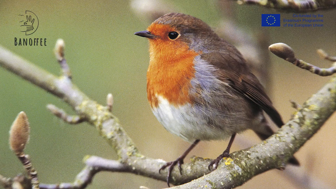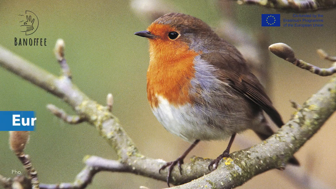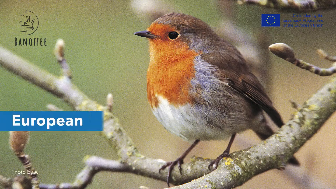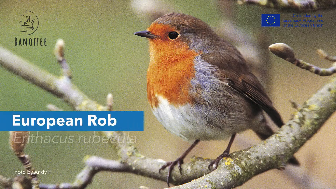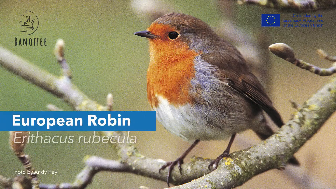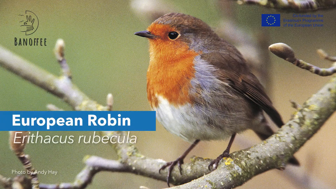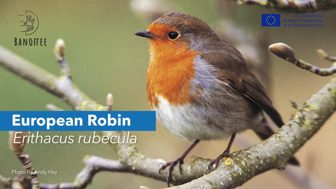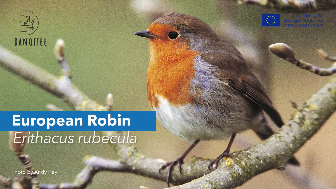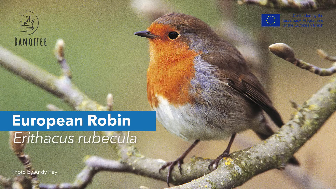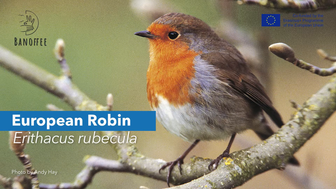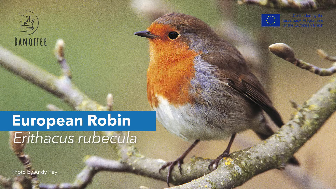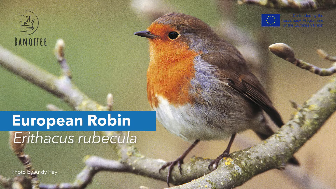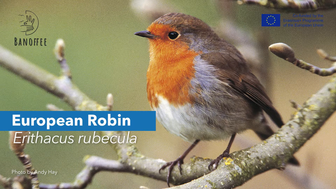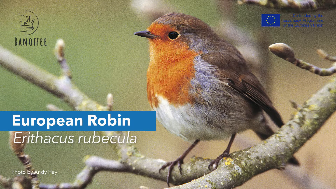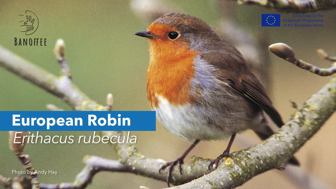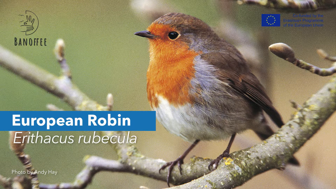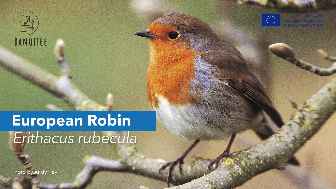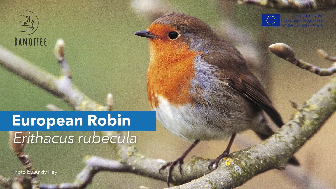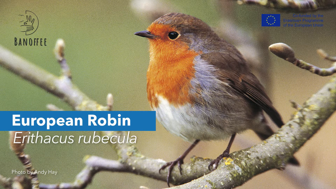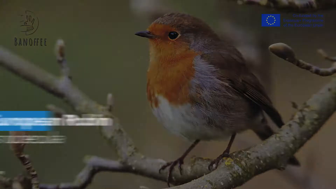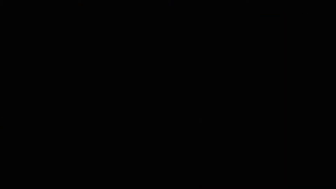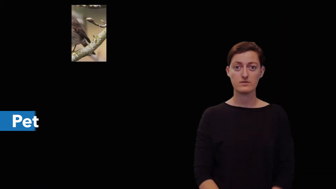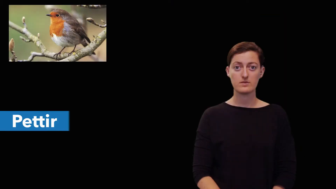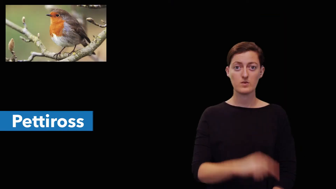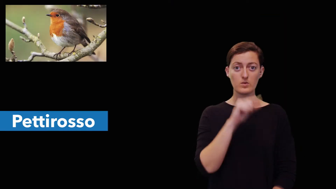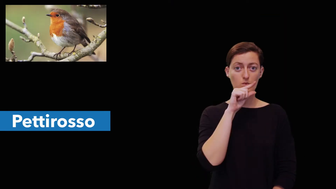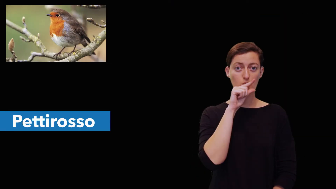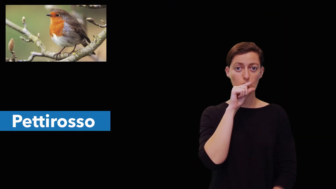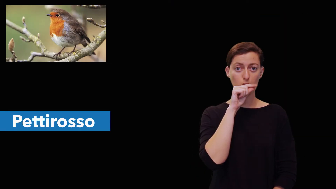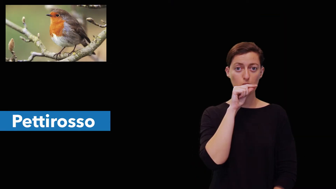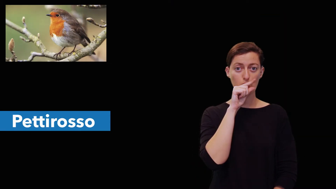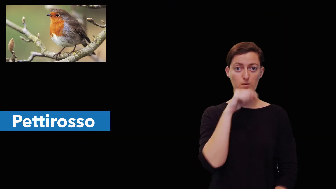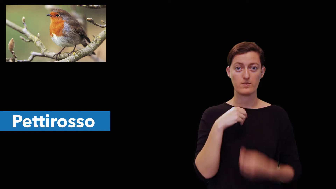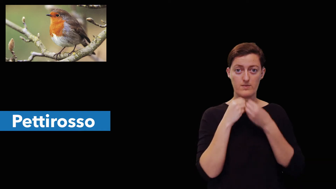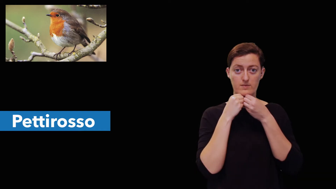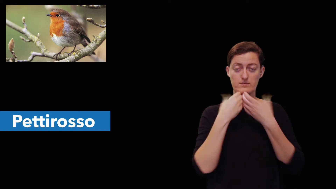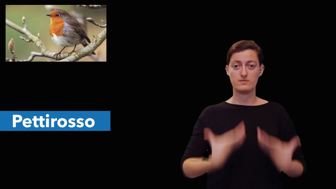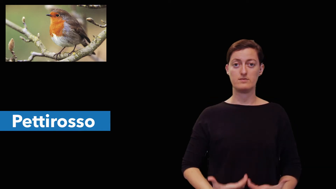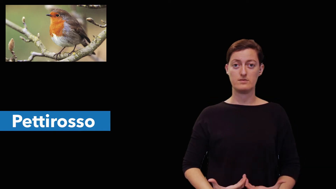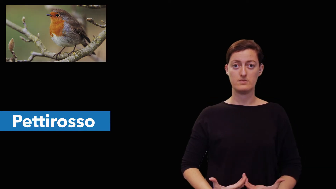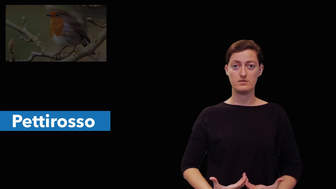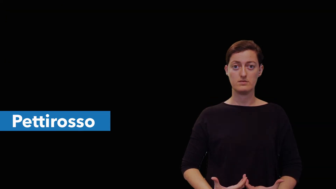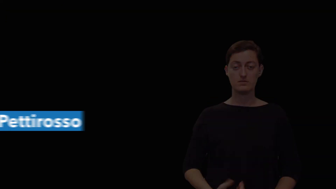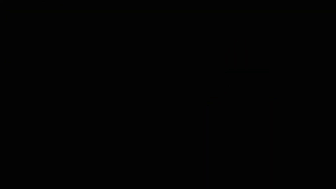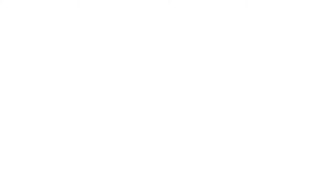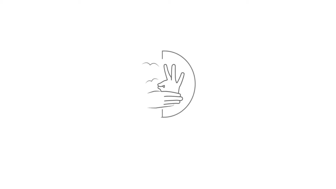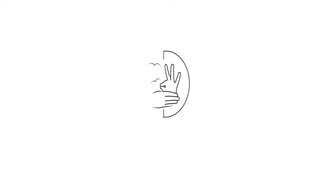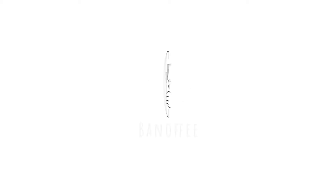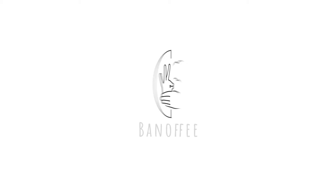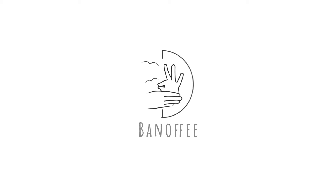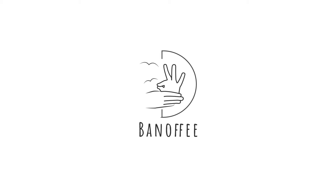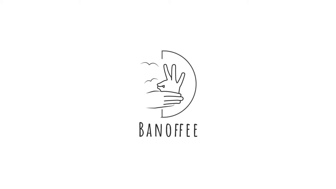European Robin